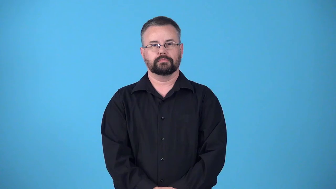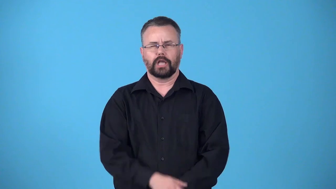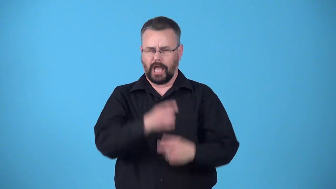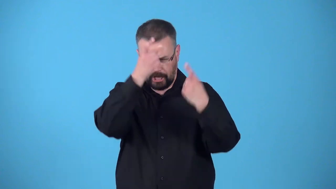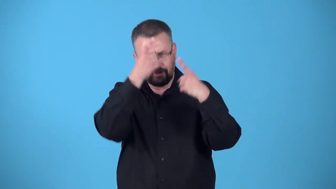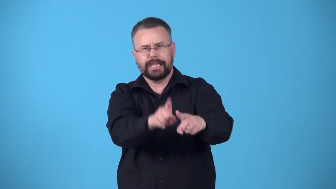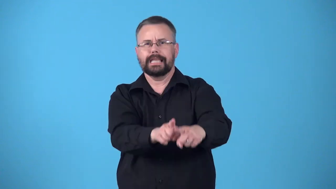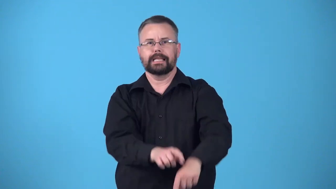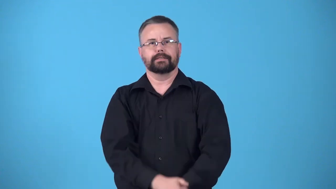buy in to